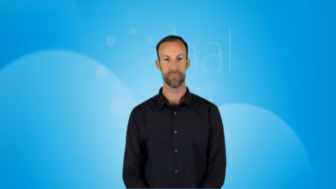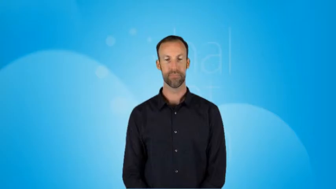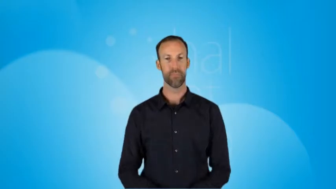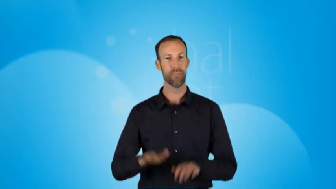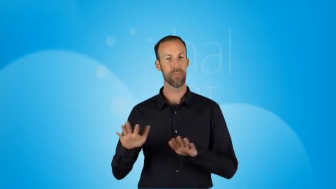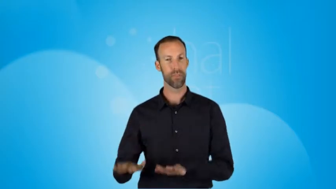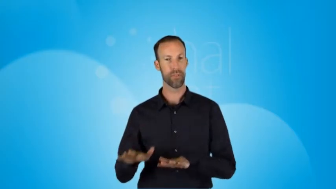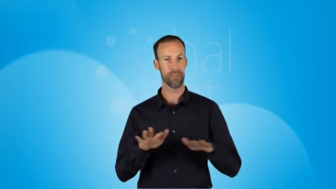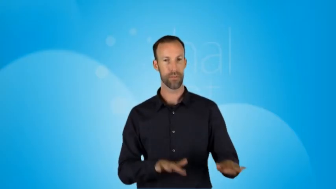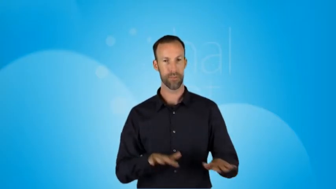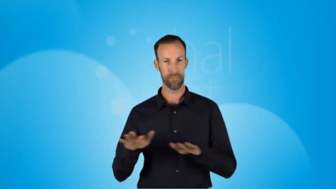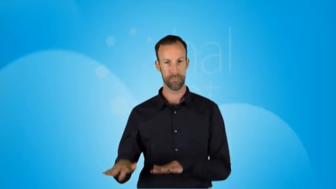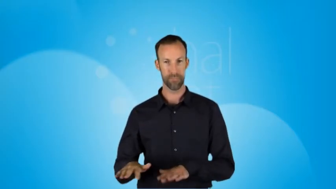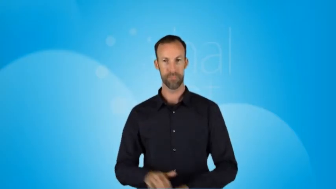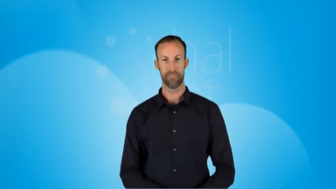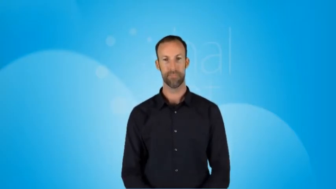calm, silence, isis